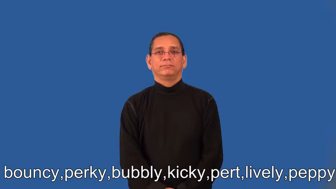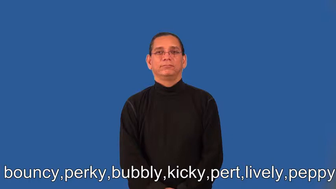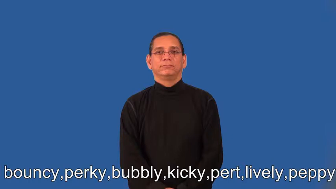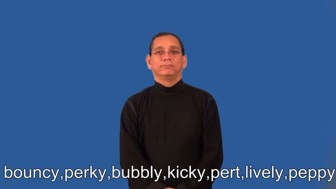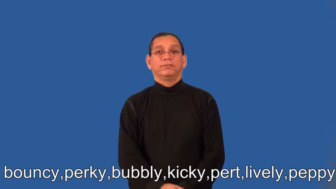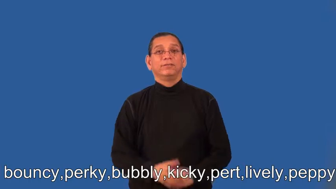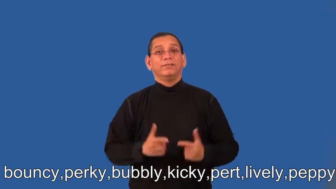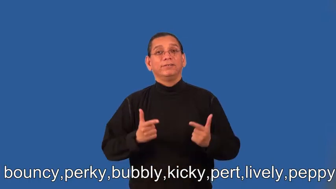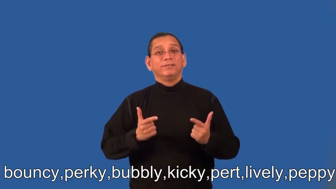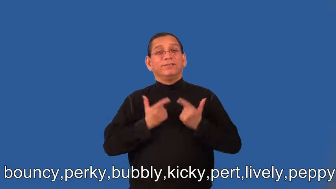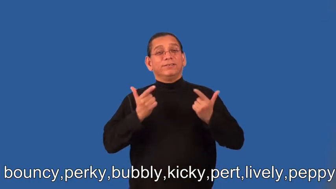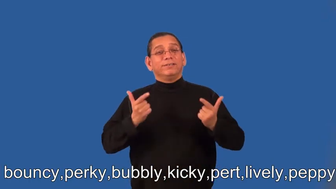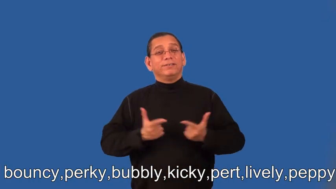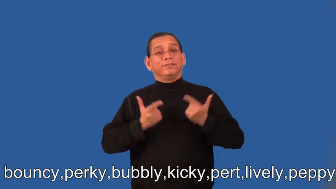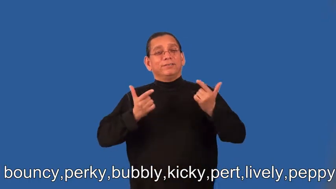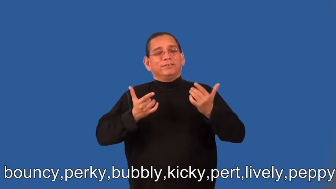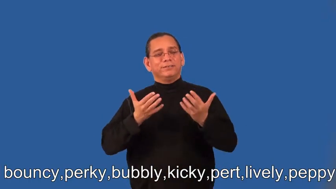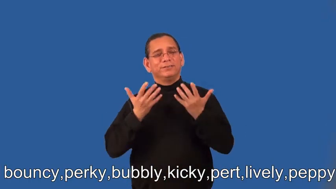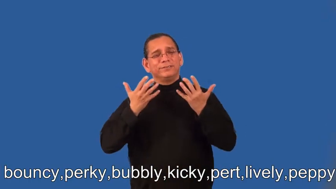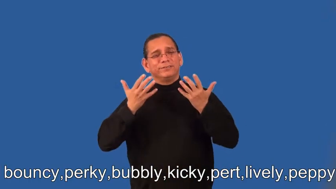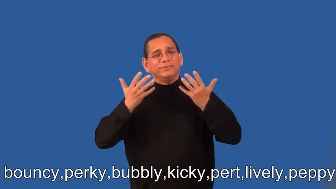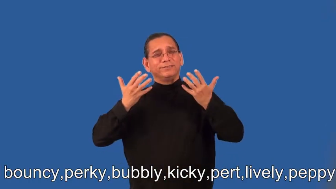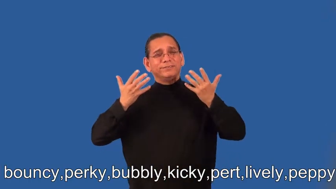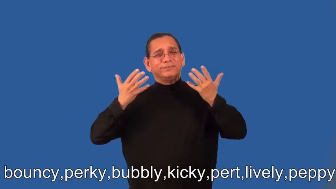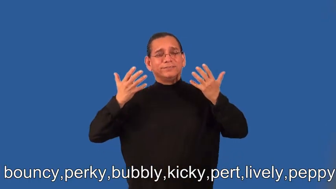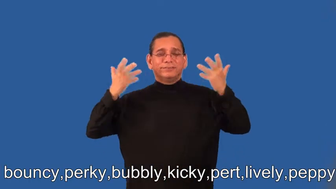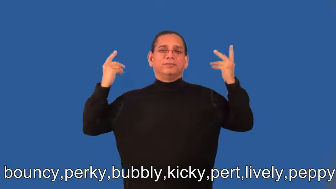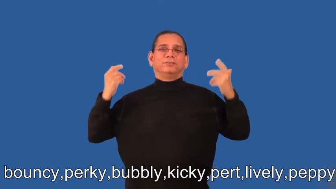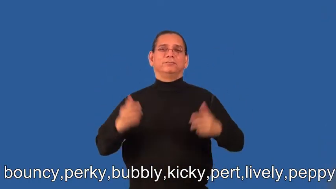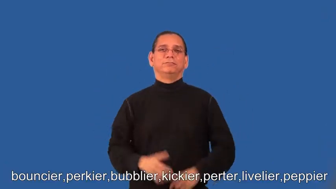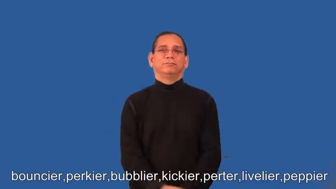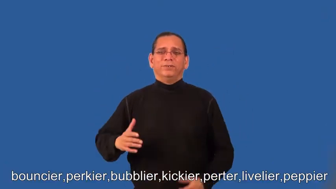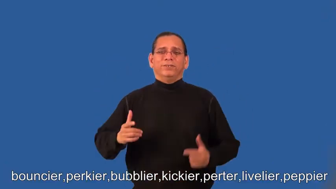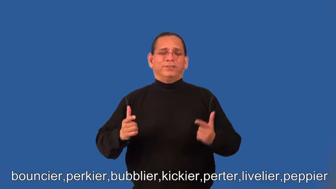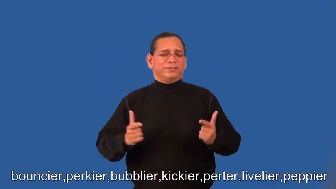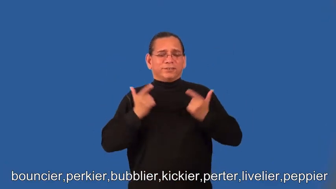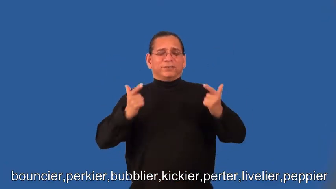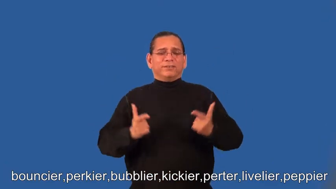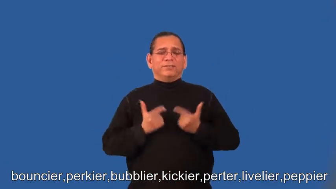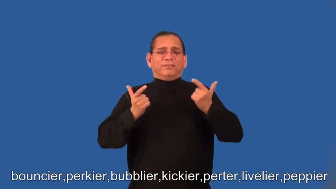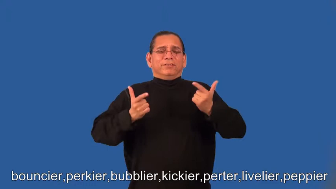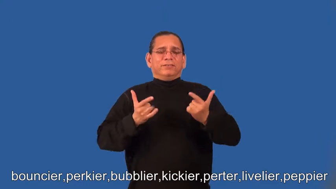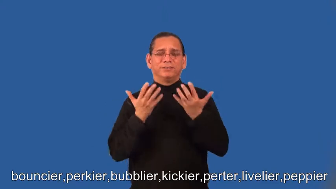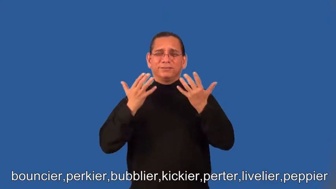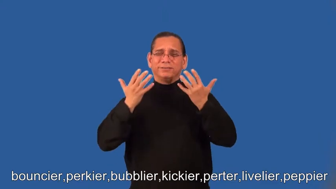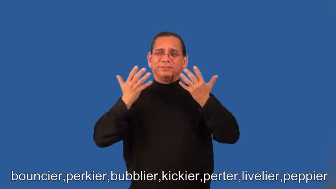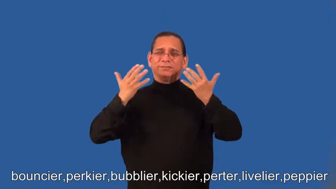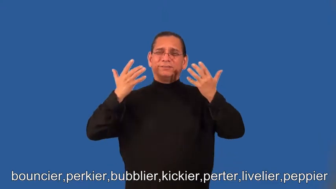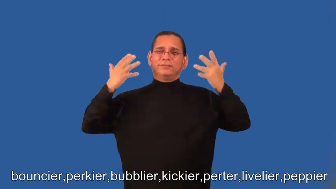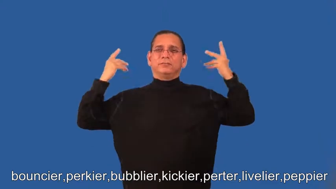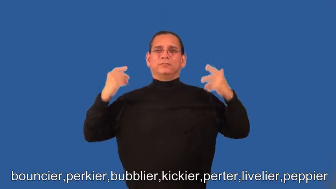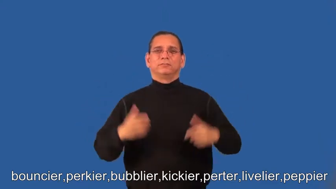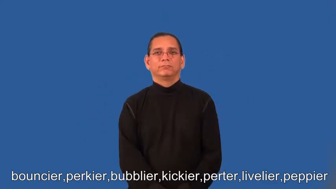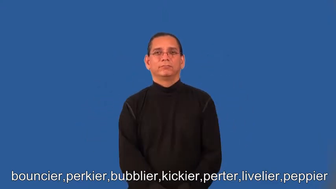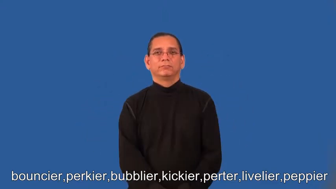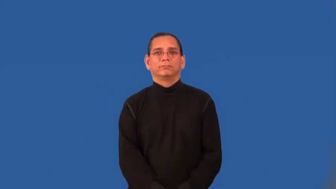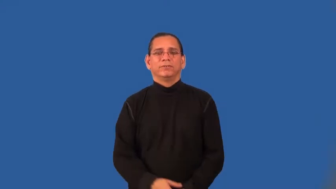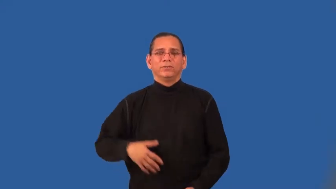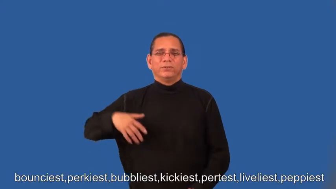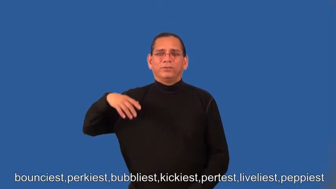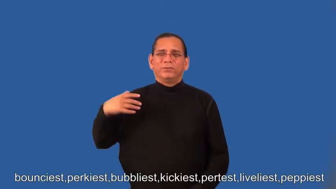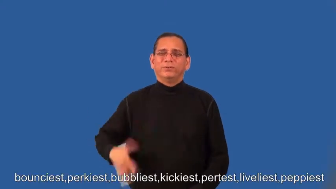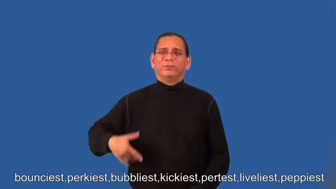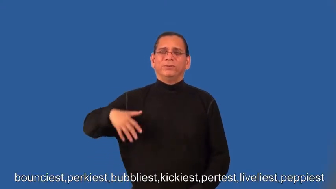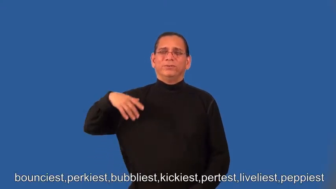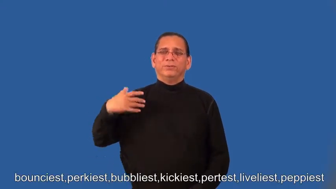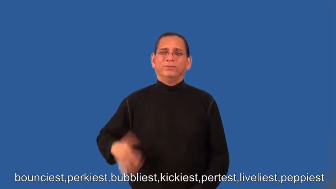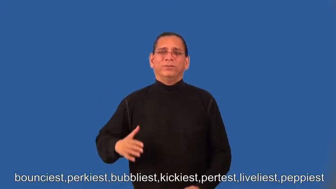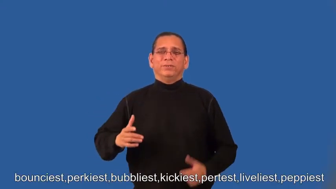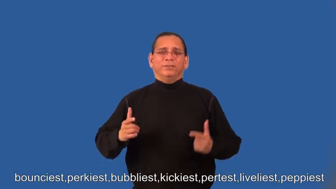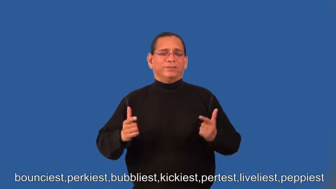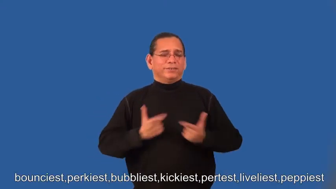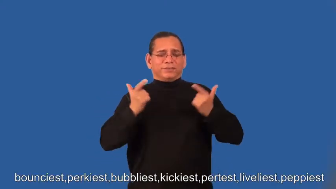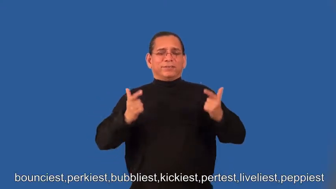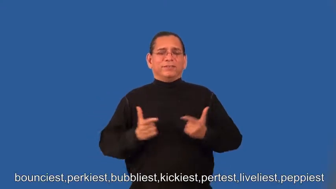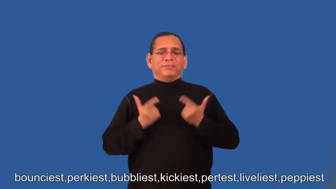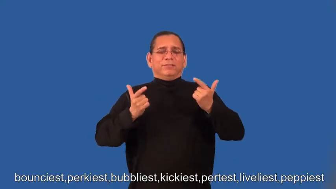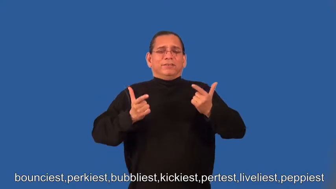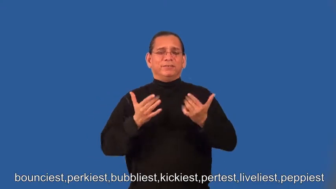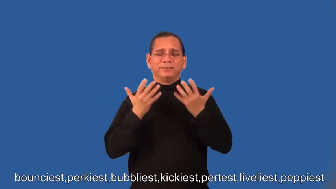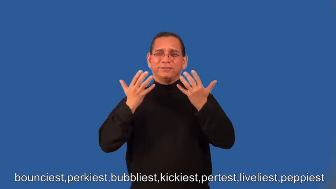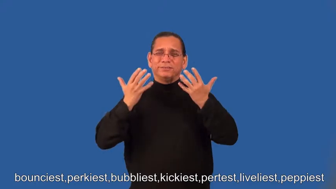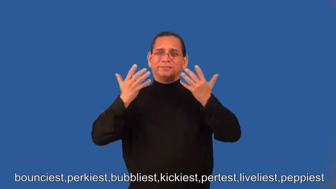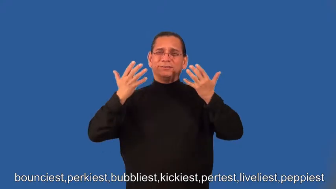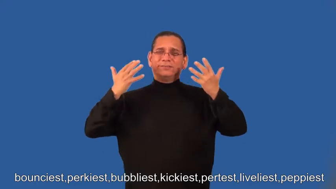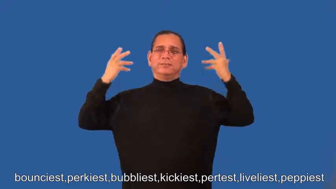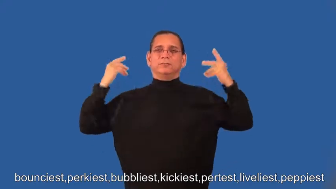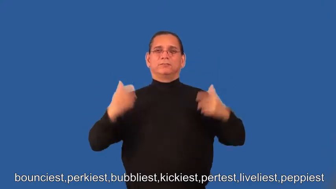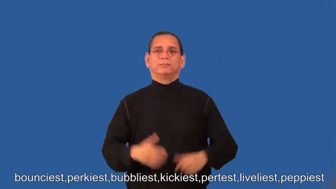bouncier